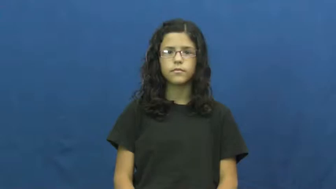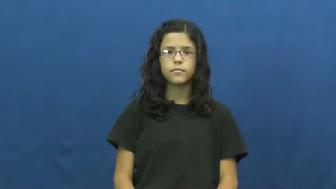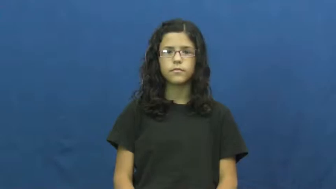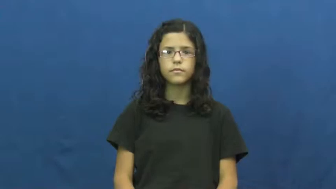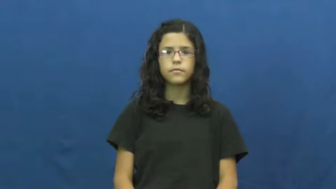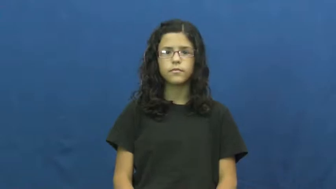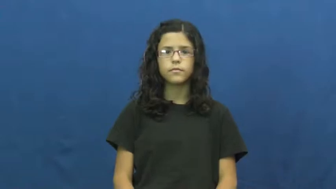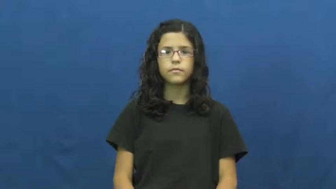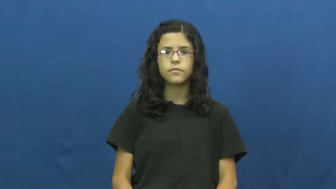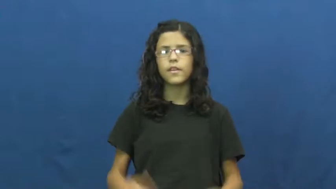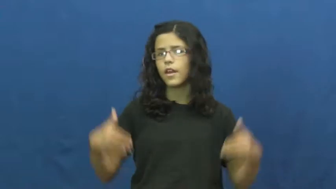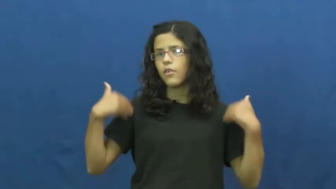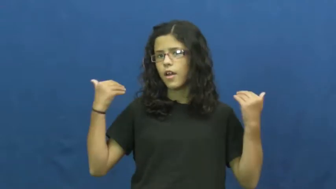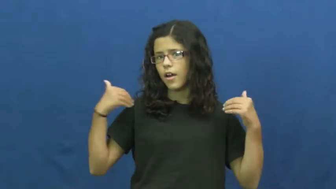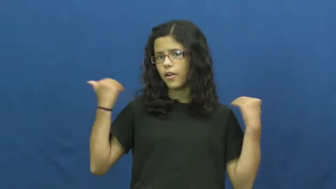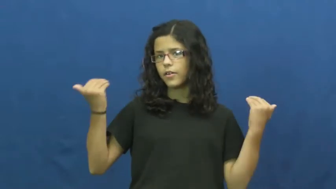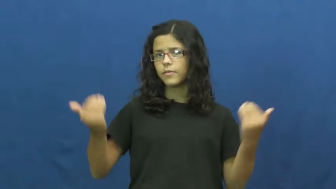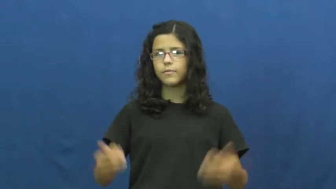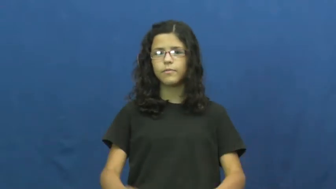young